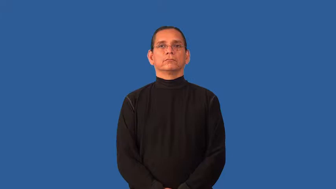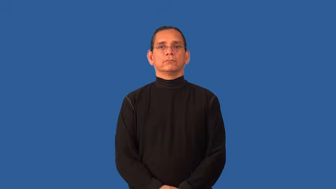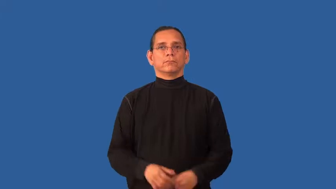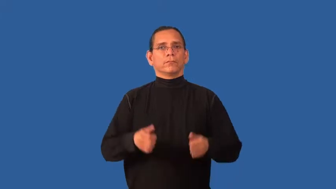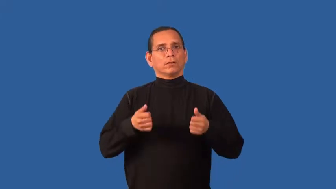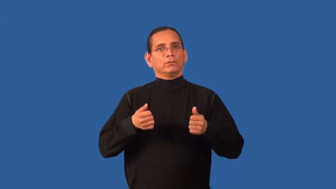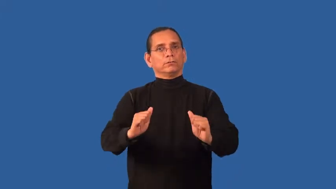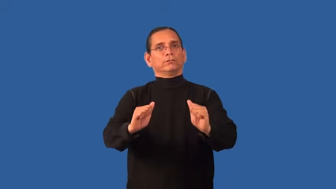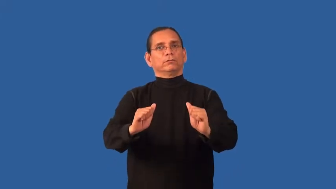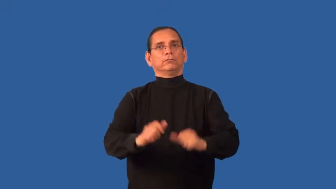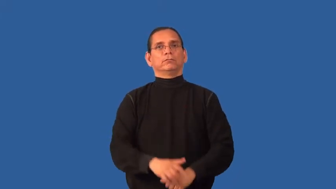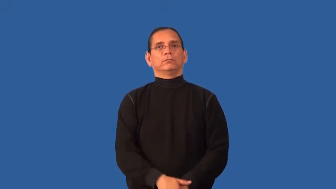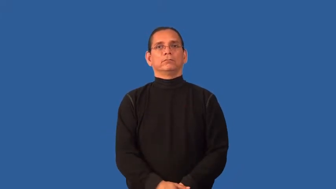endeavor